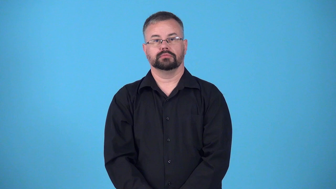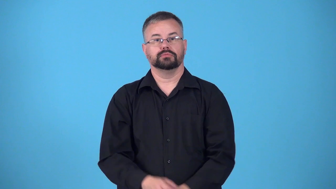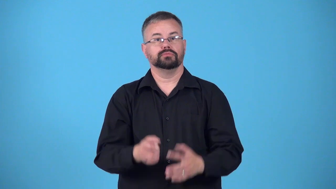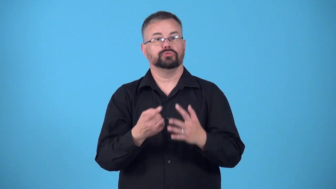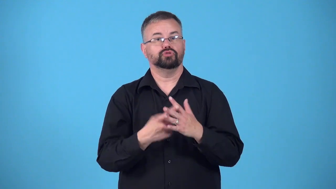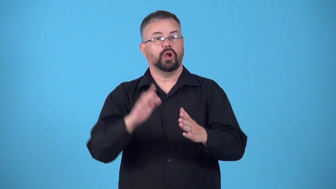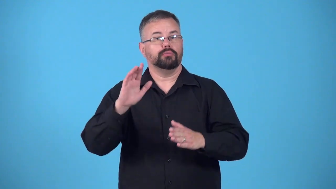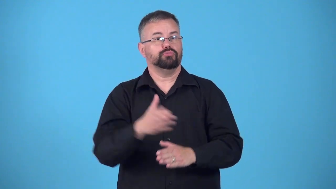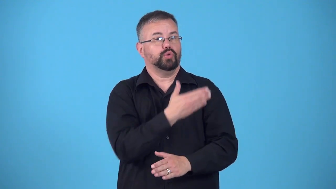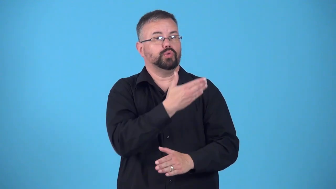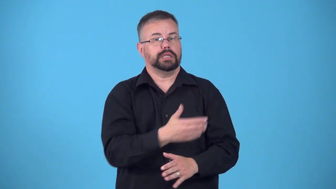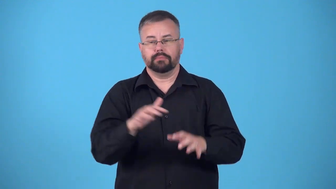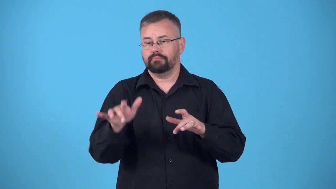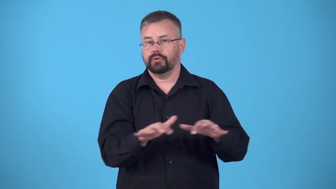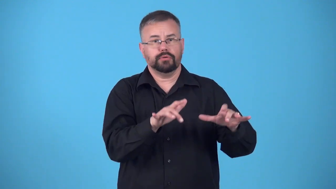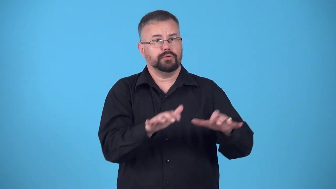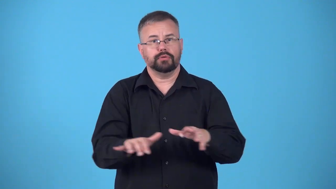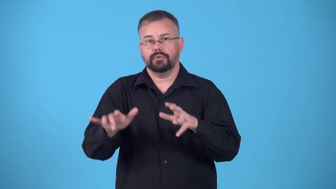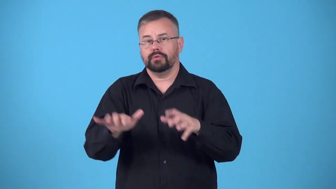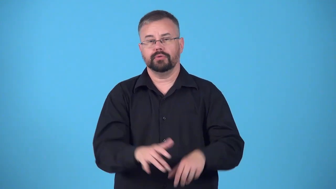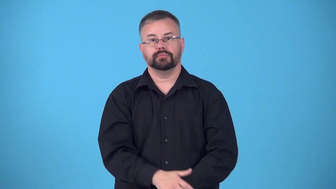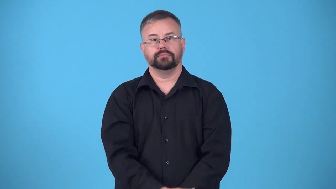strike up the band